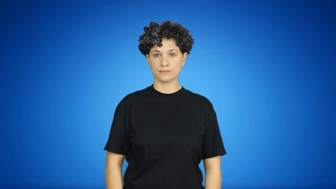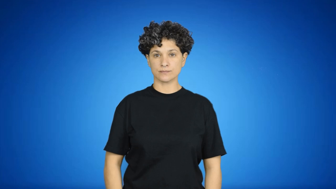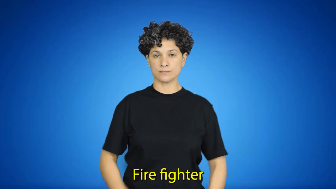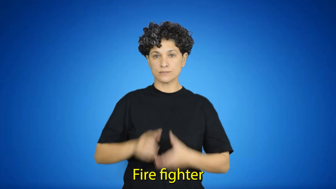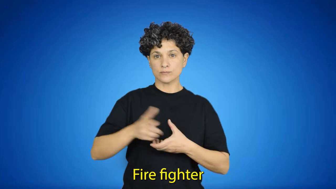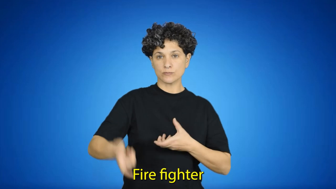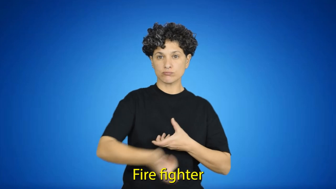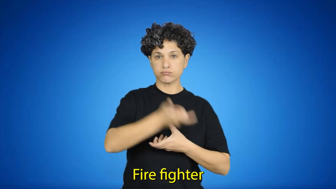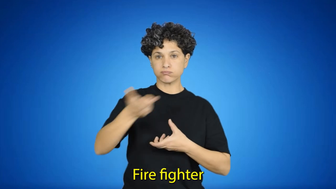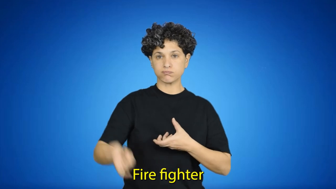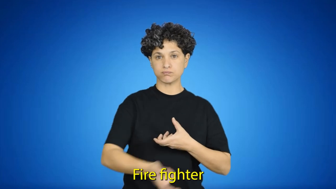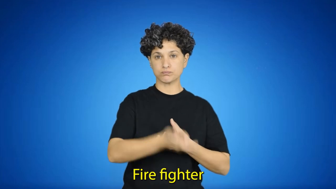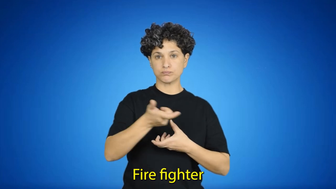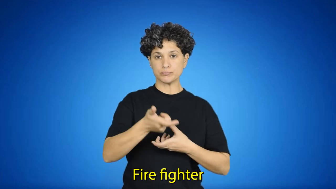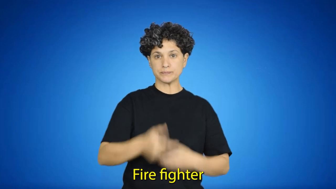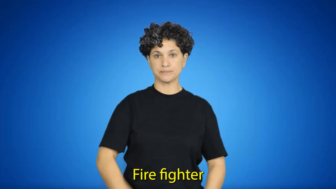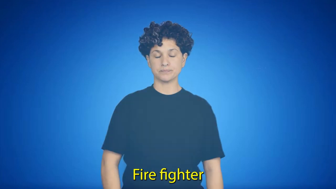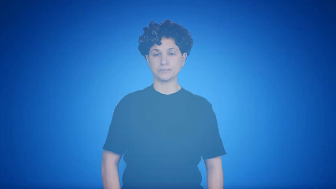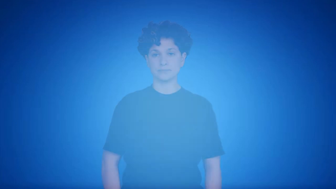Fire fighter